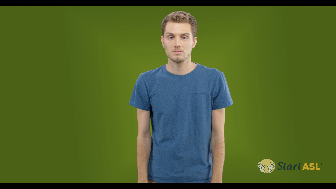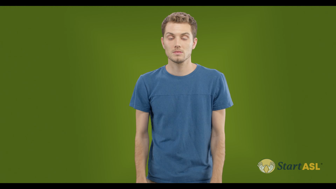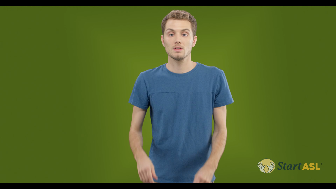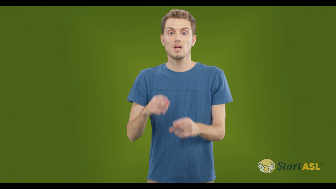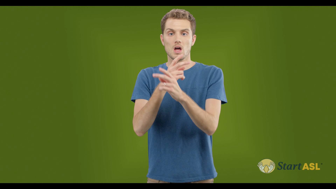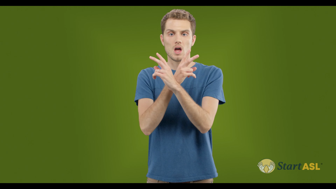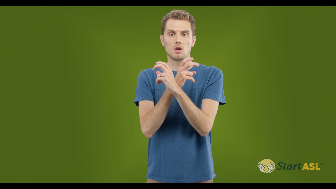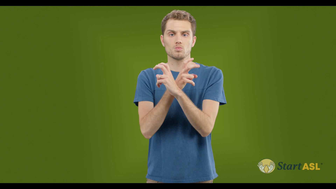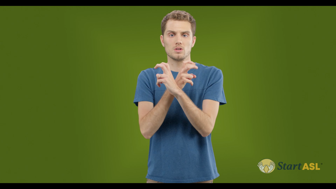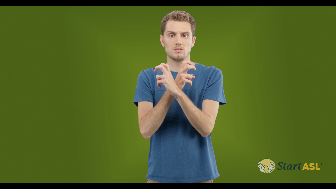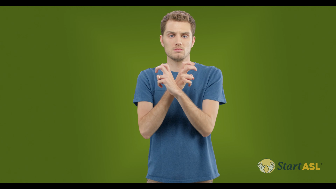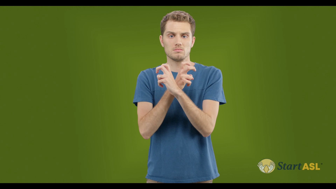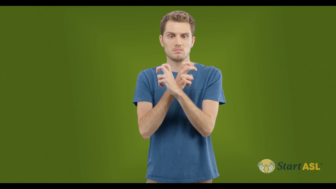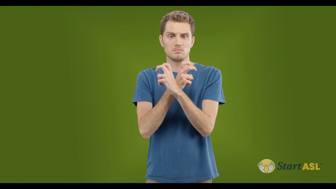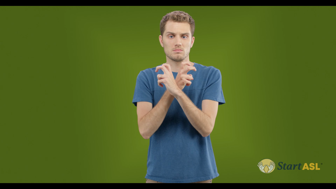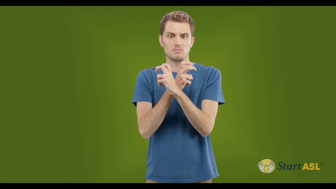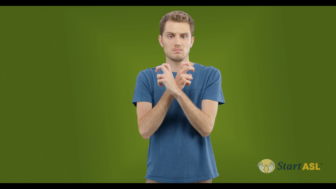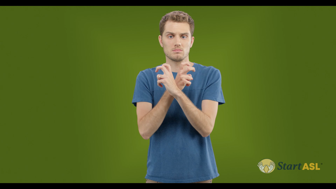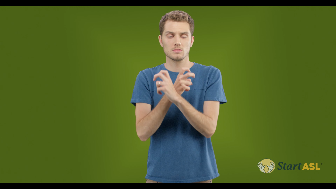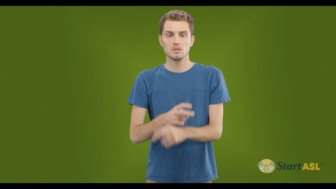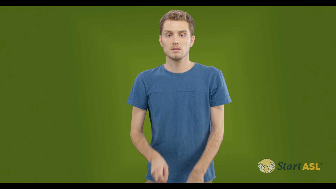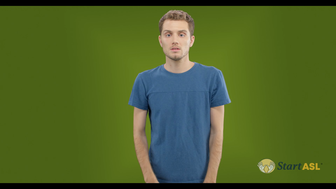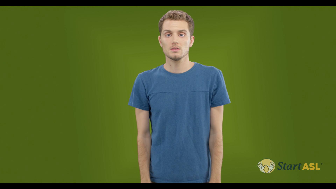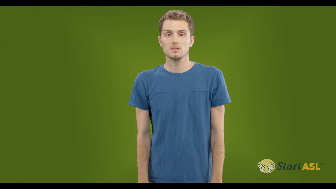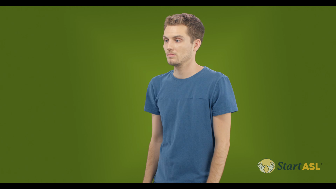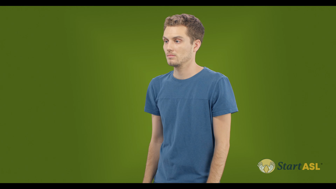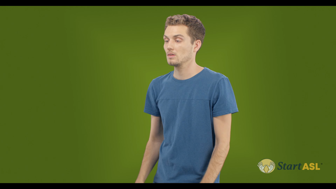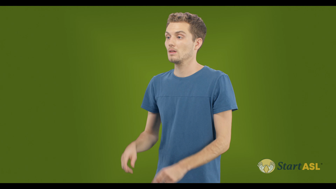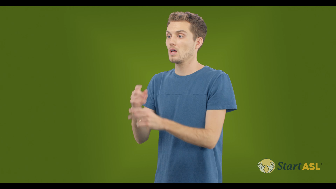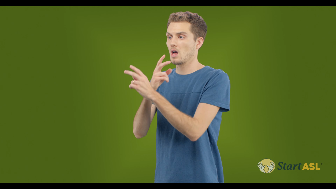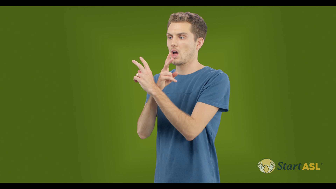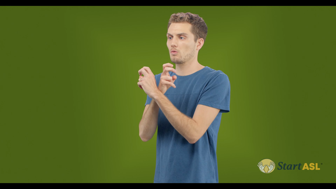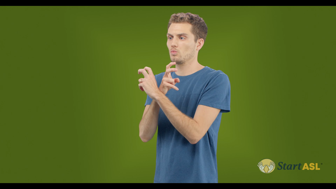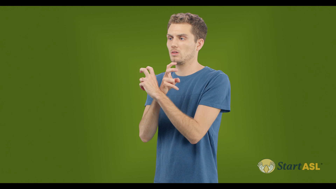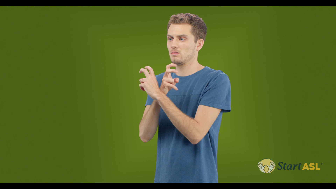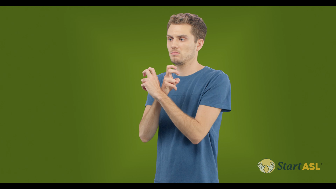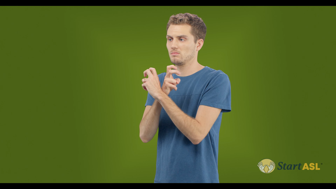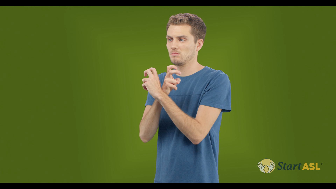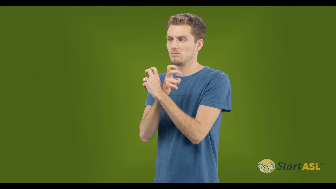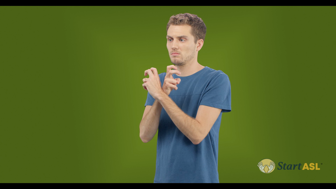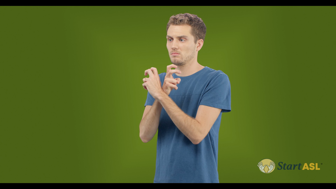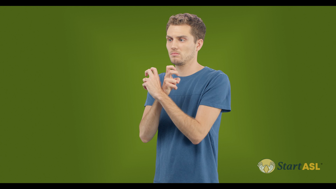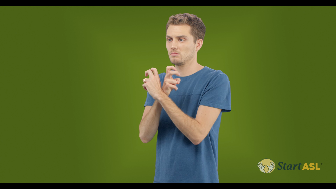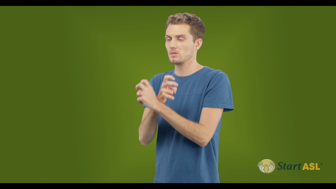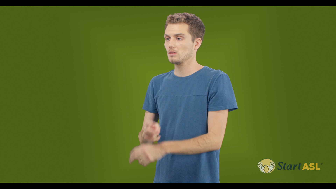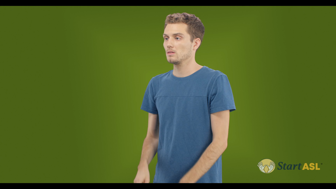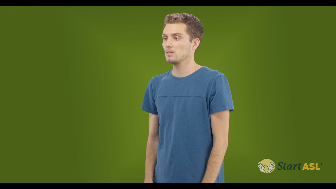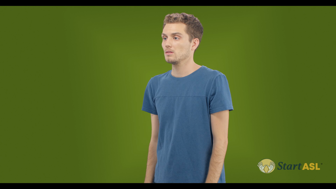austria